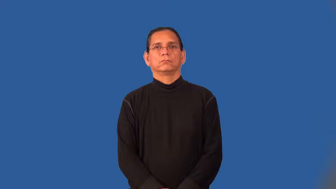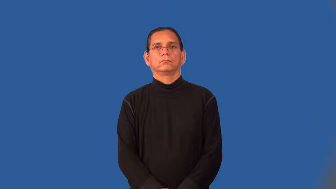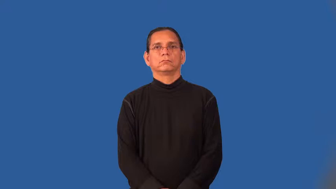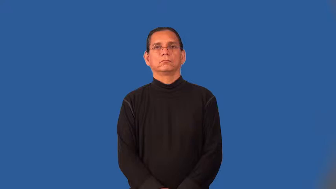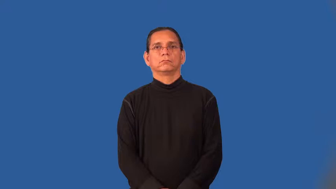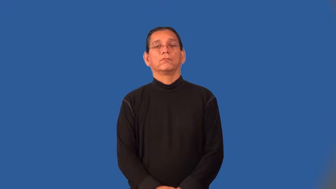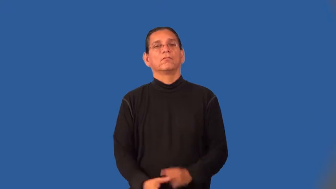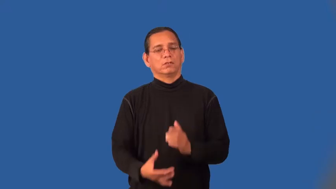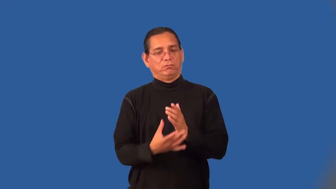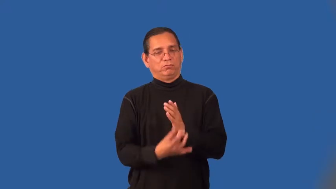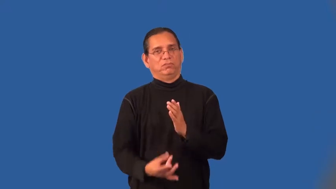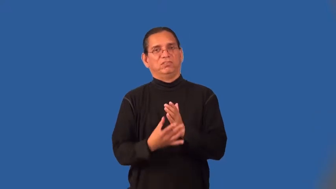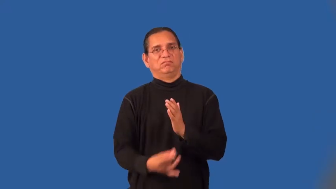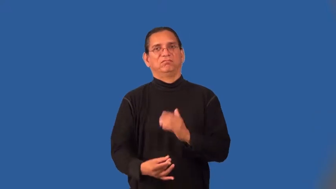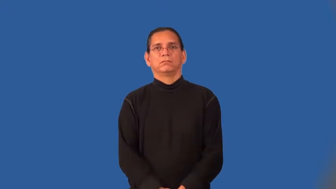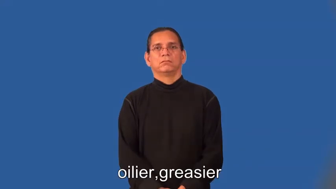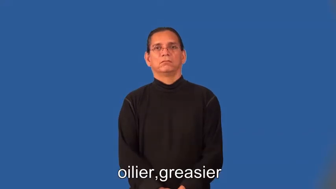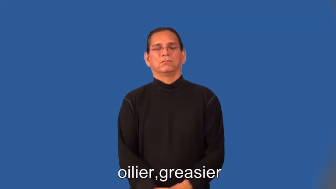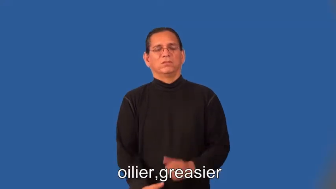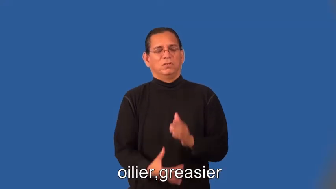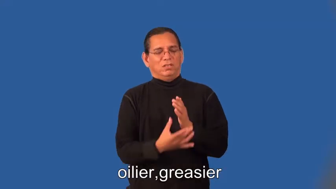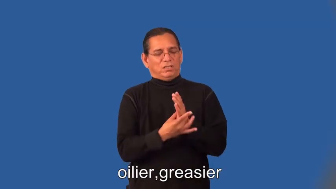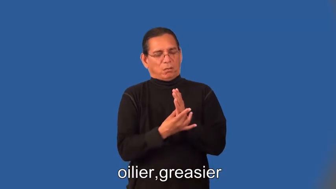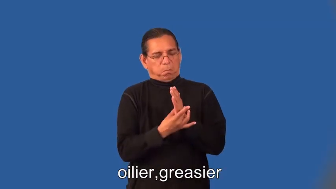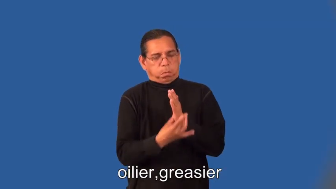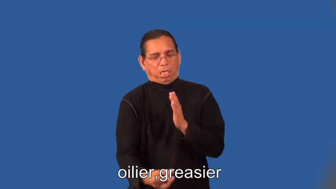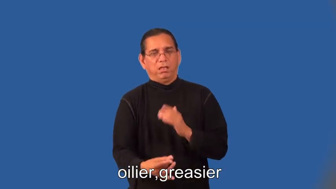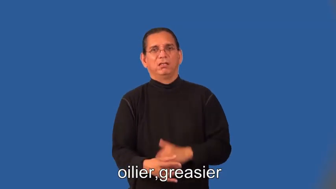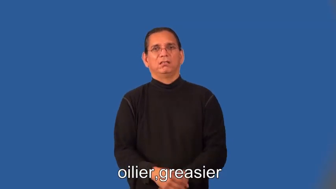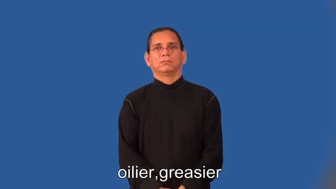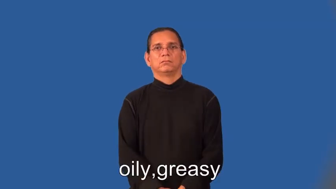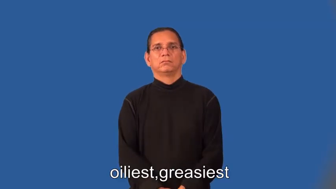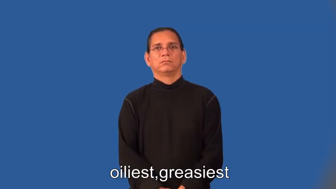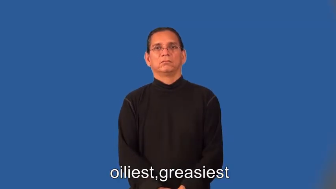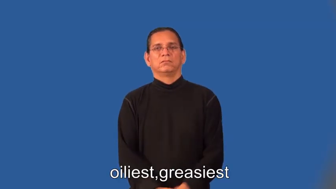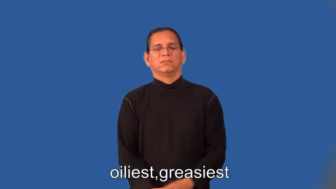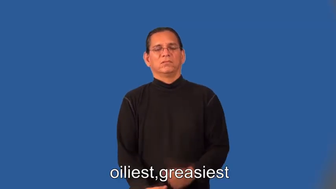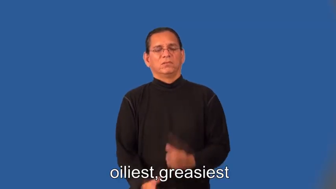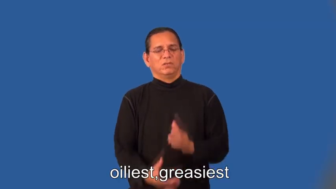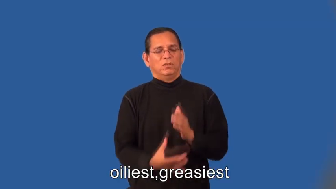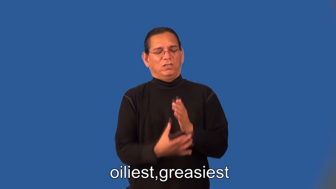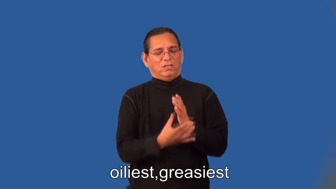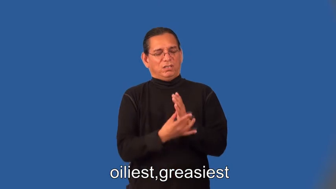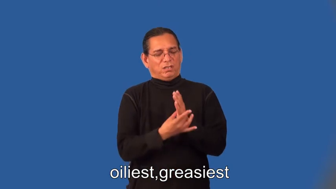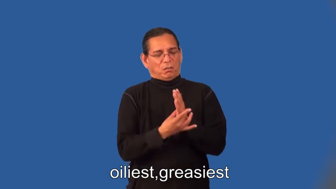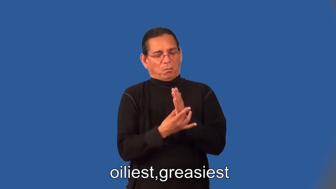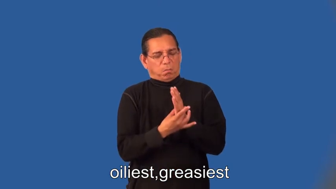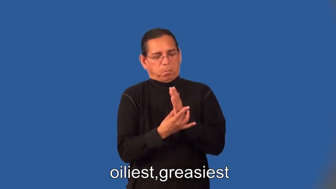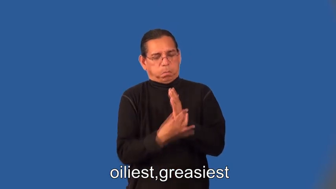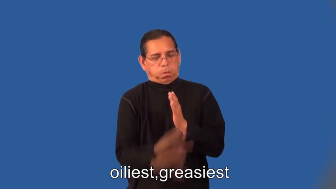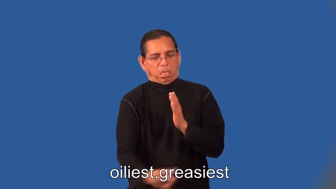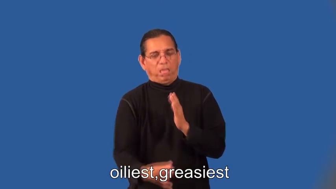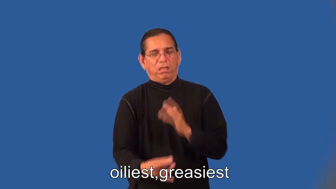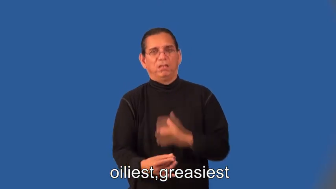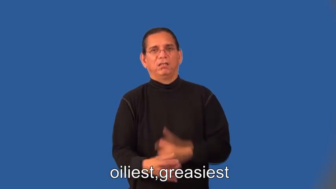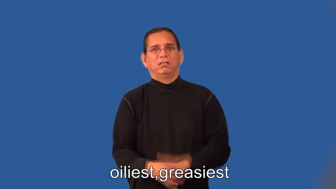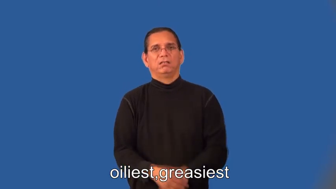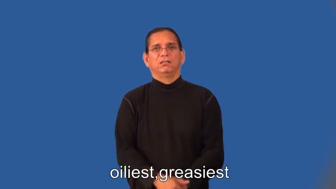oilier,greasier,oiliest,greasiest